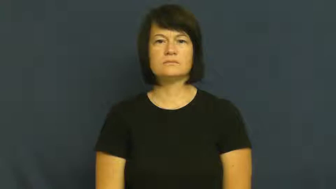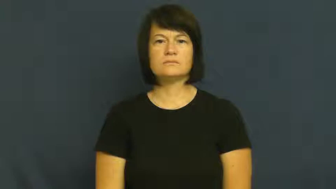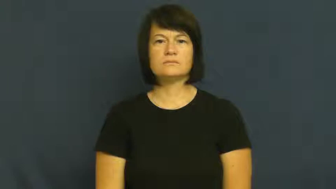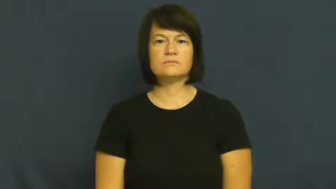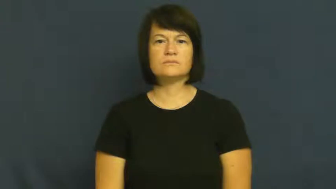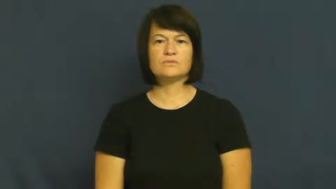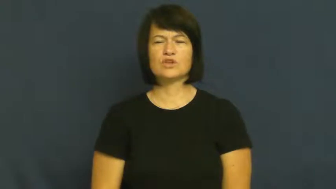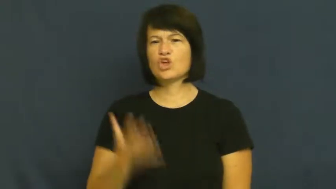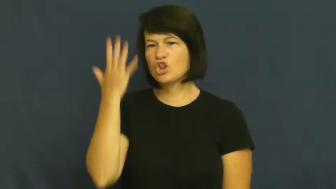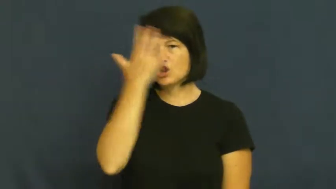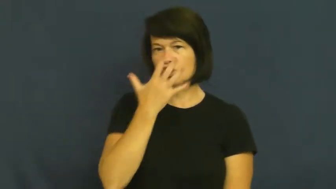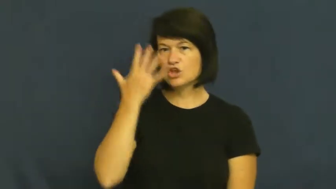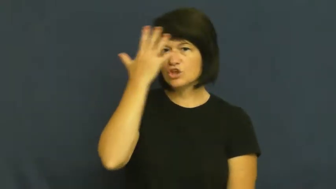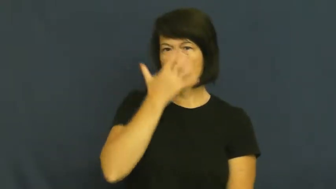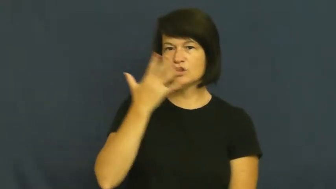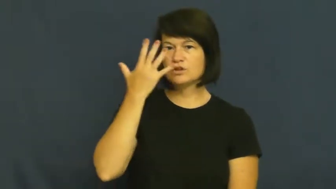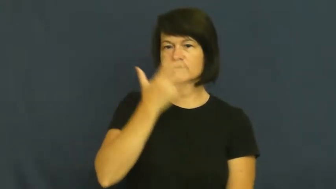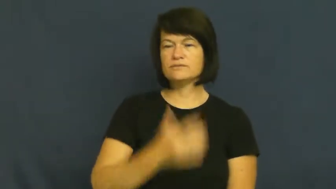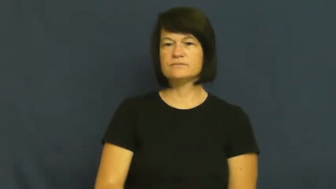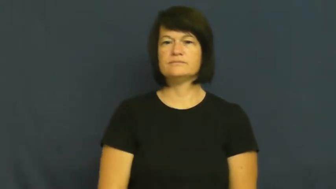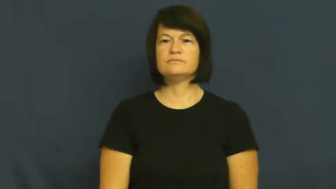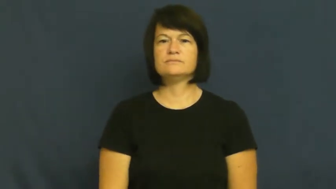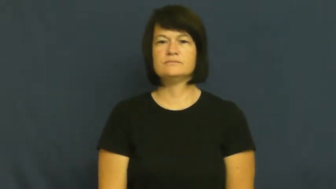look